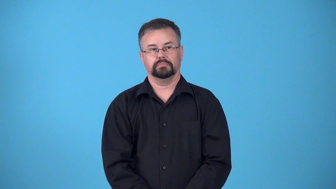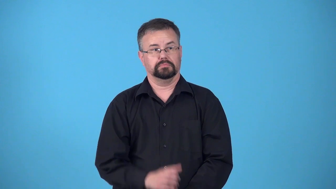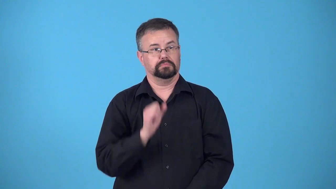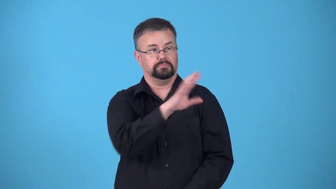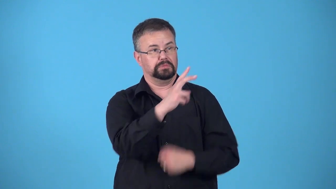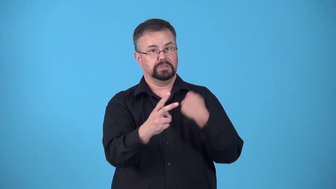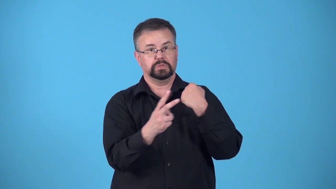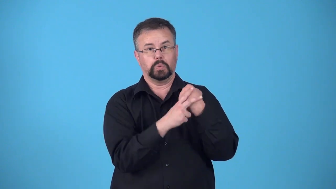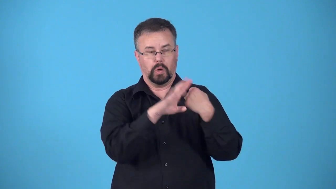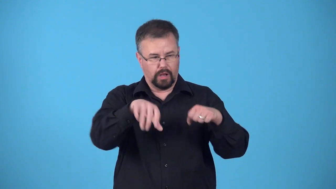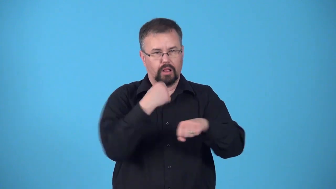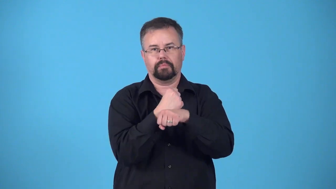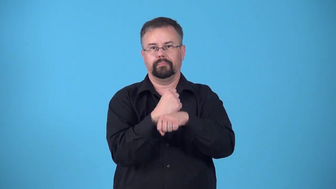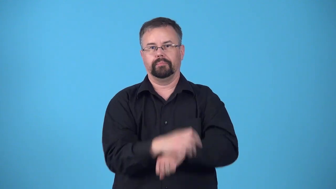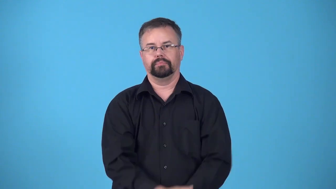under lock and key